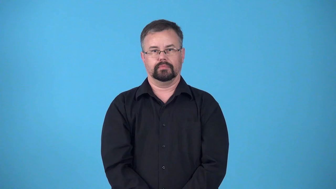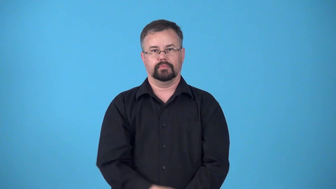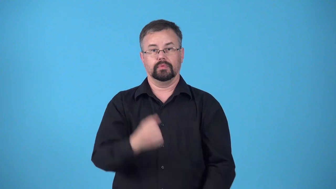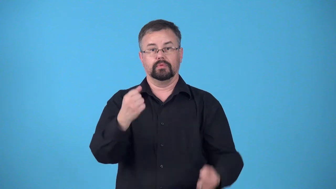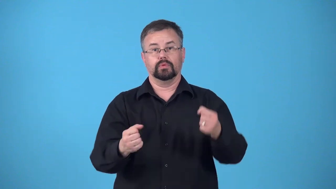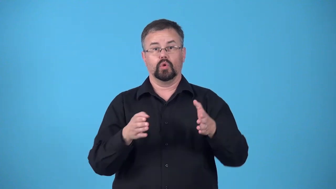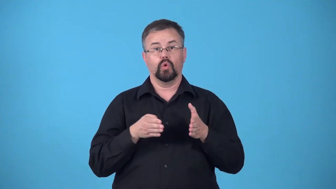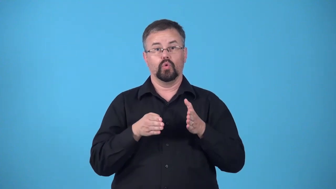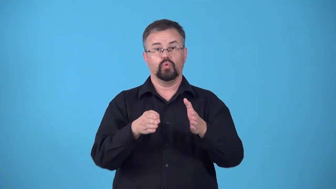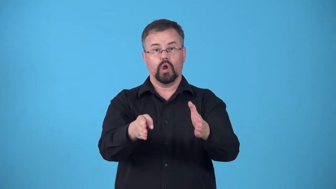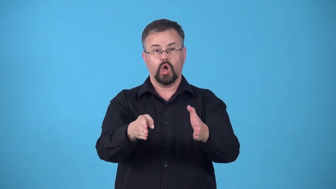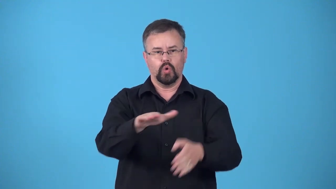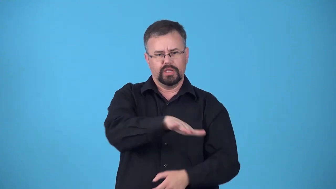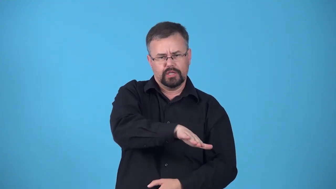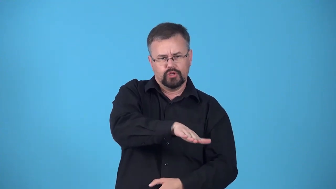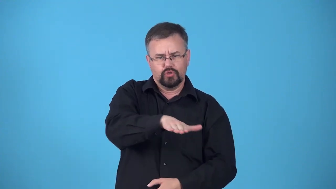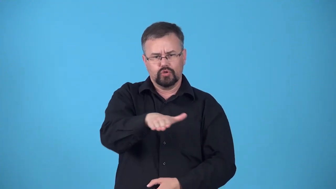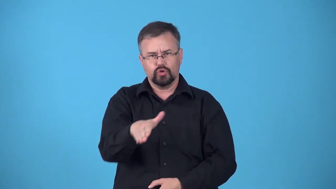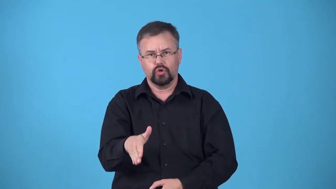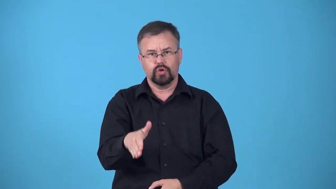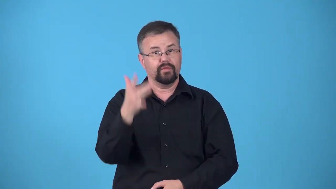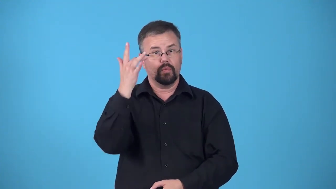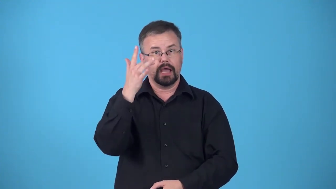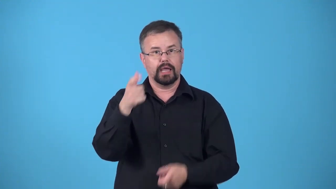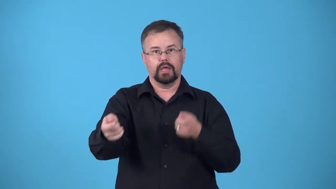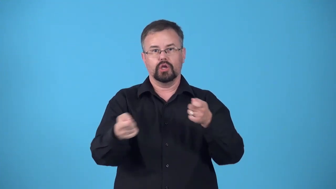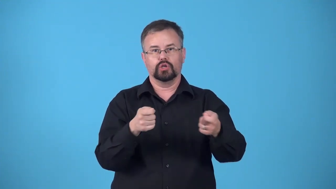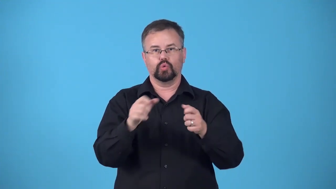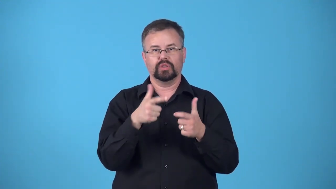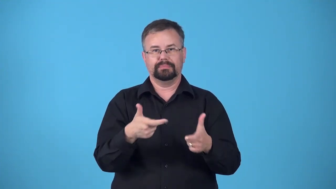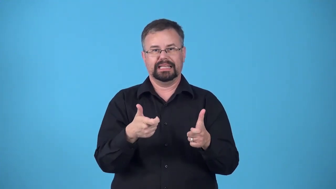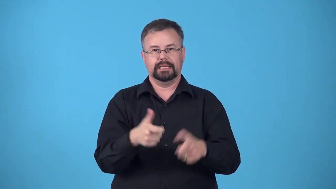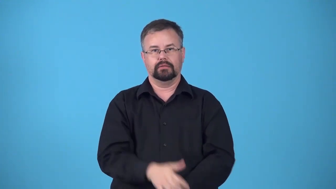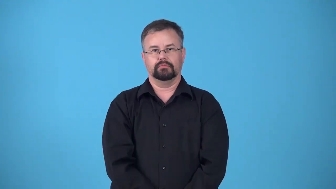camber